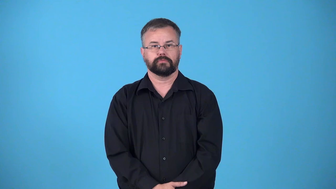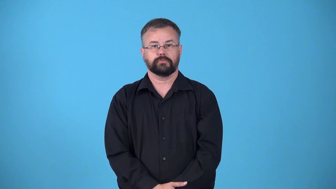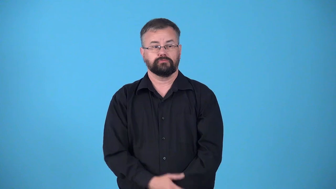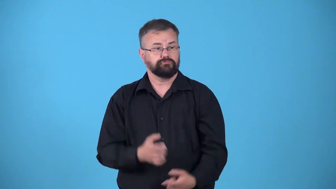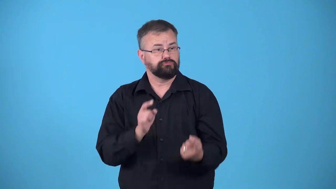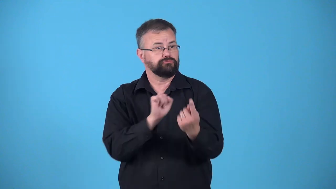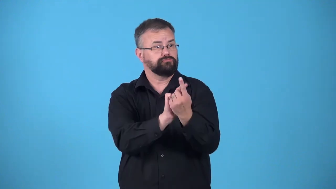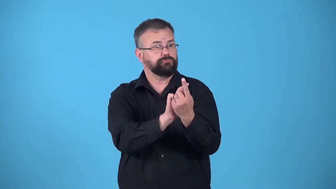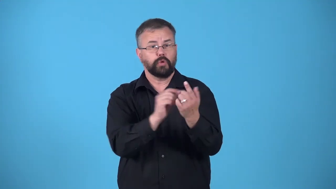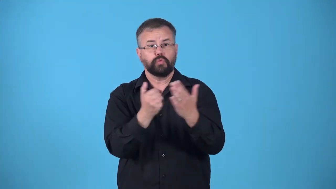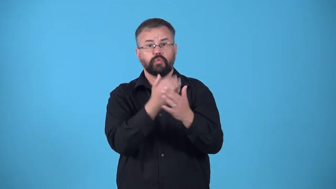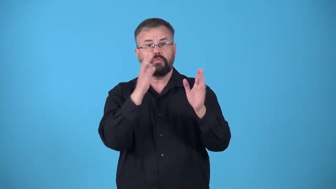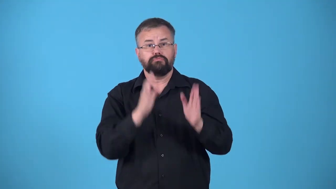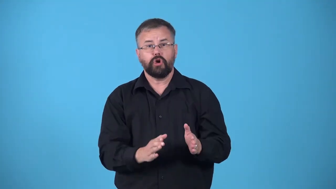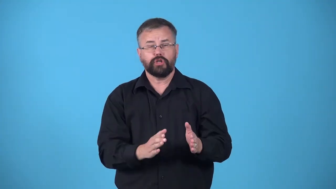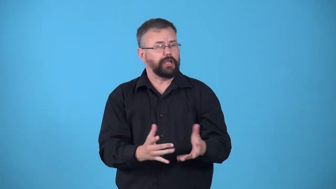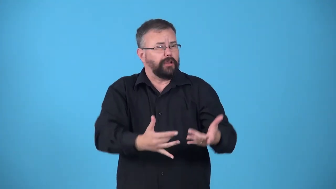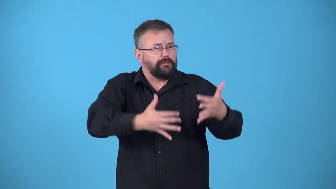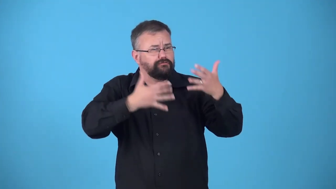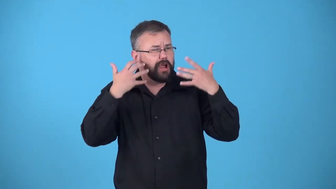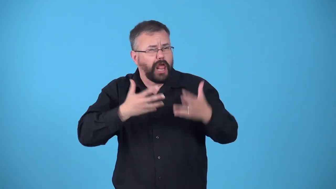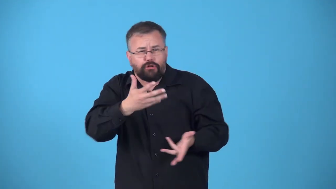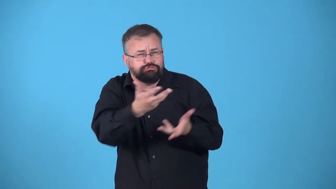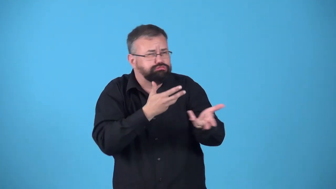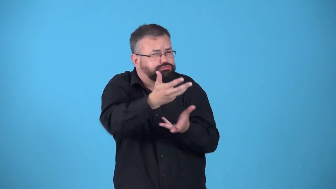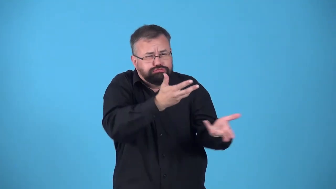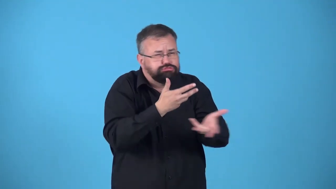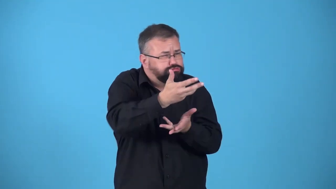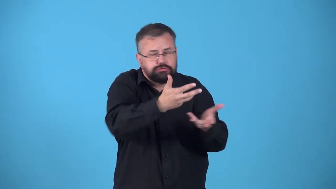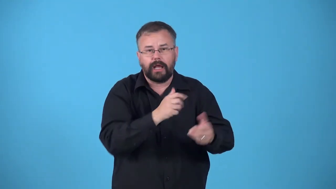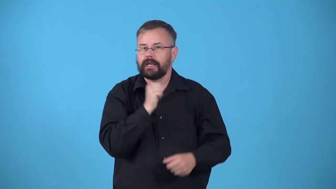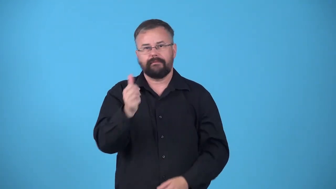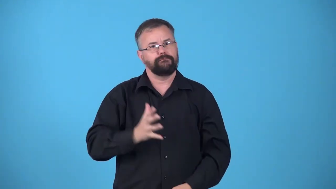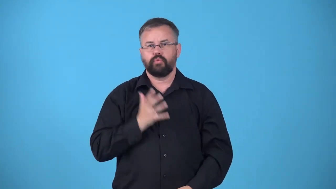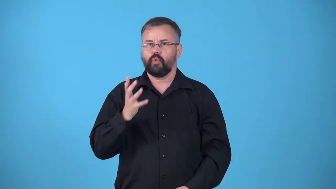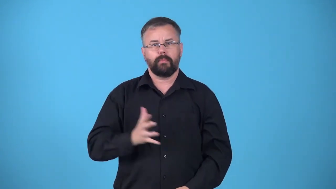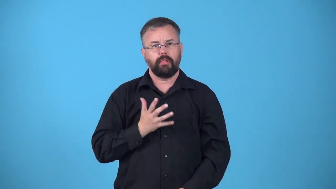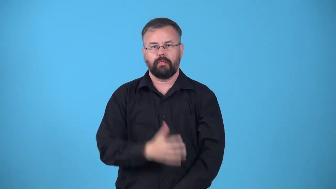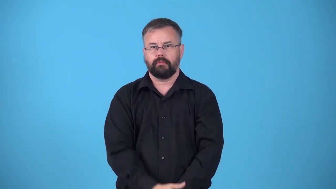become familiar